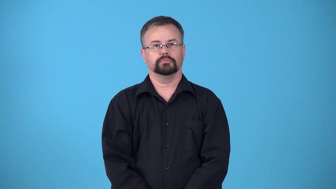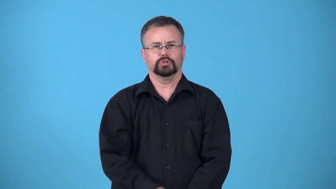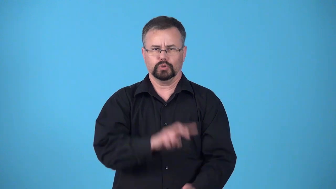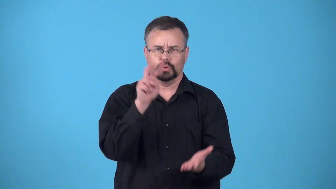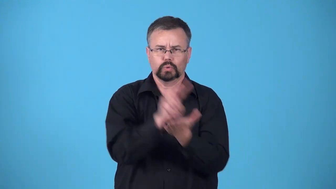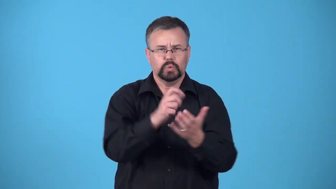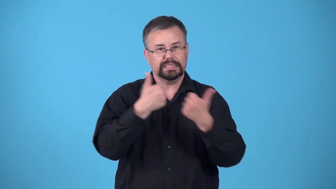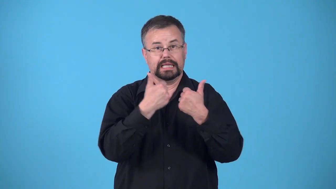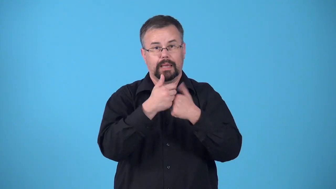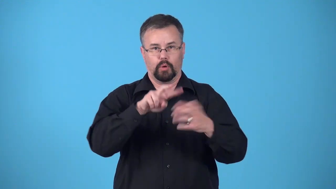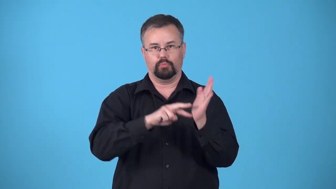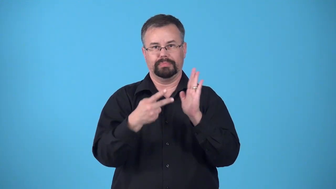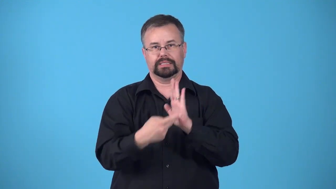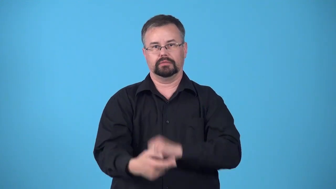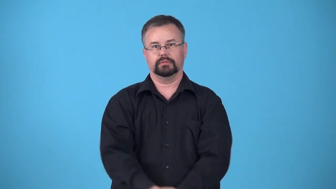tank a game